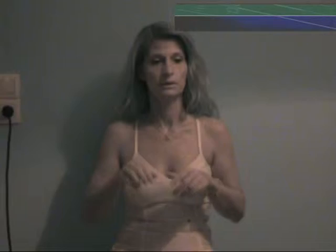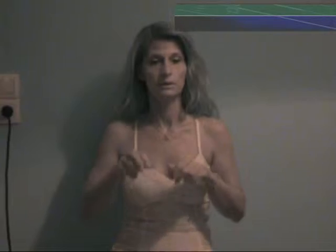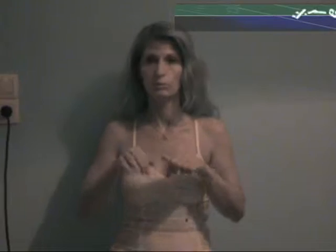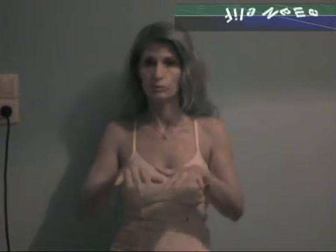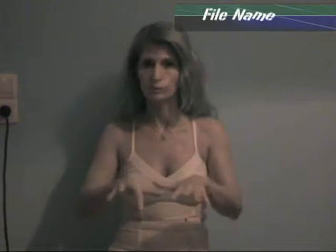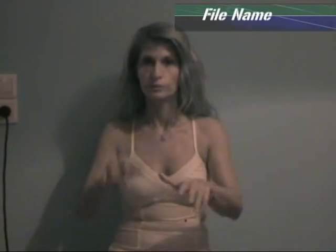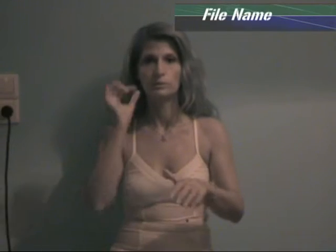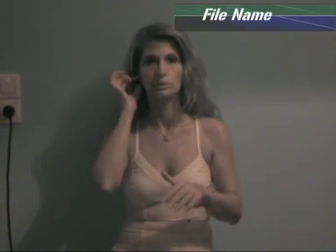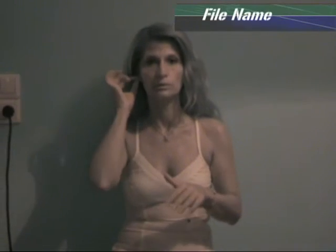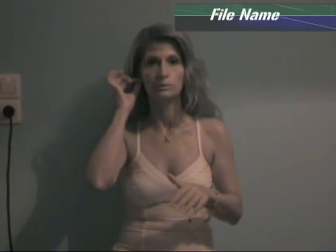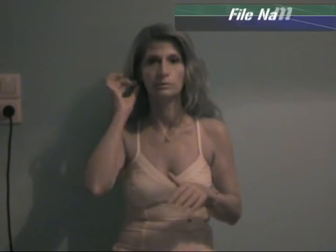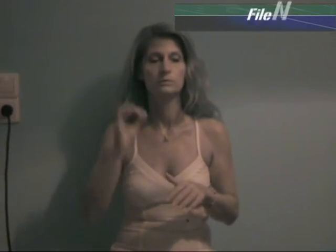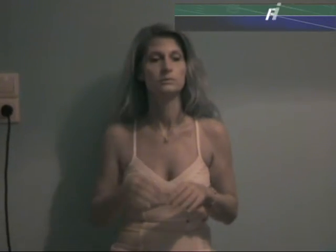File Name